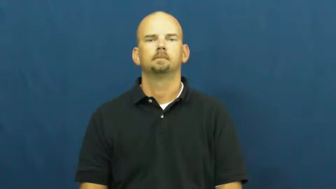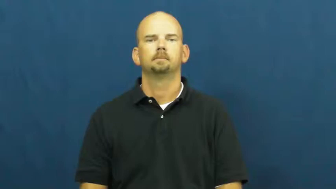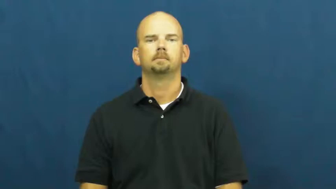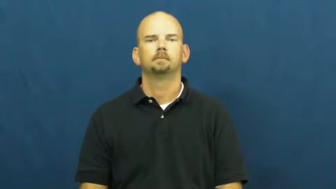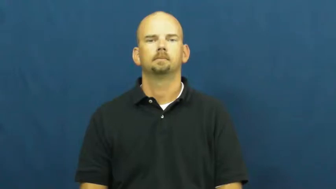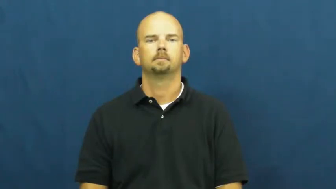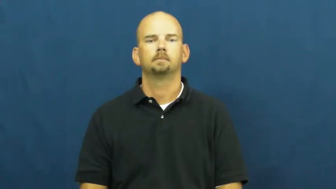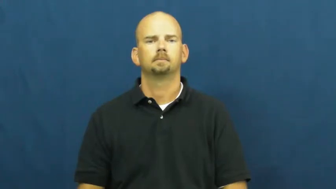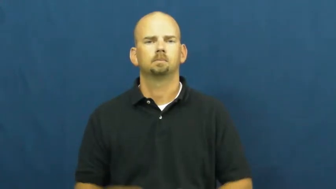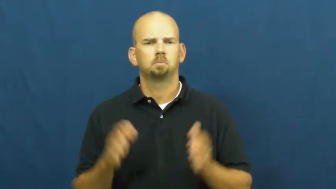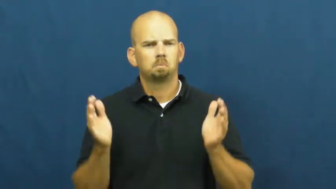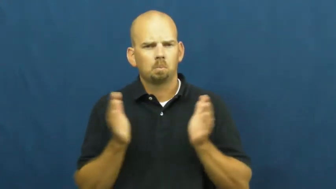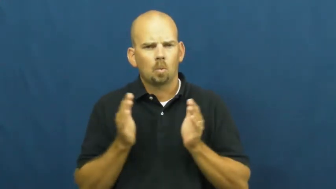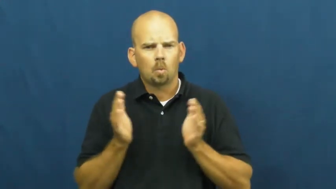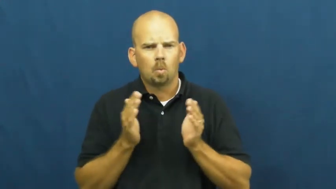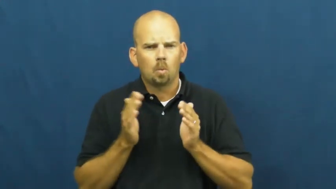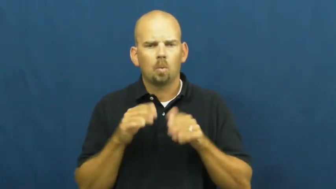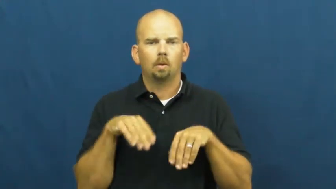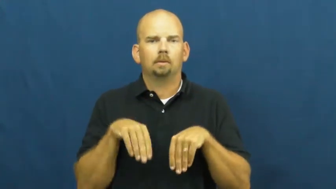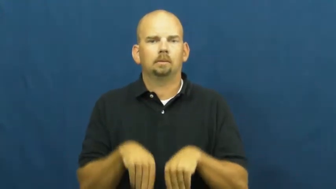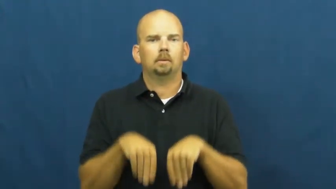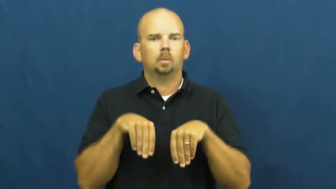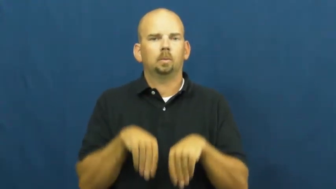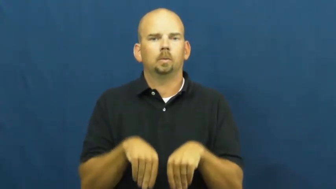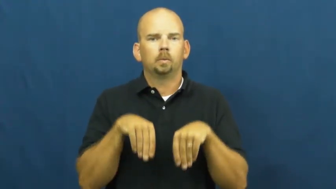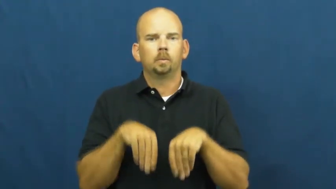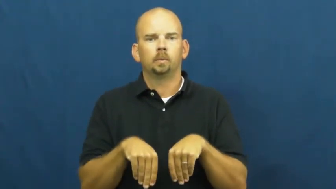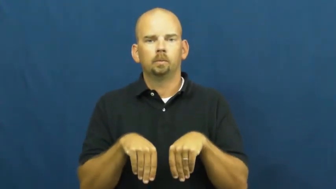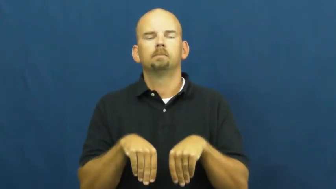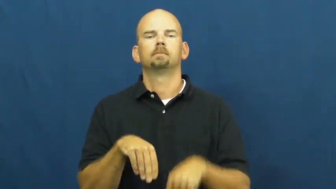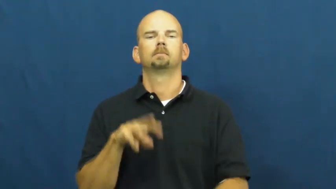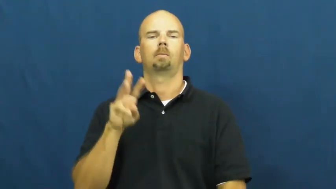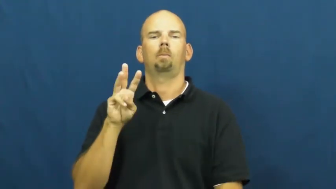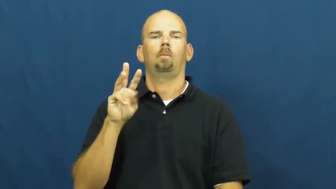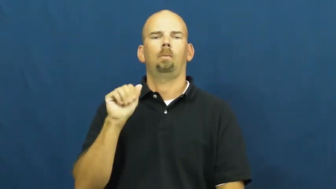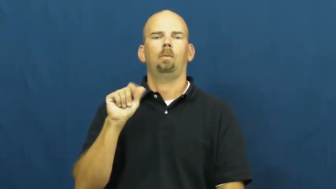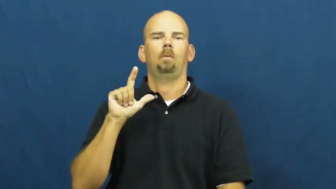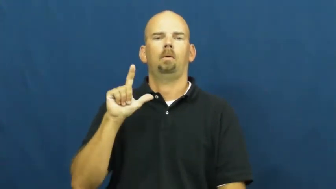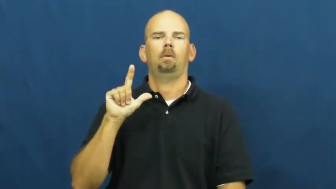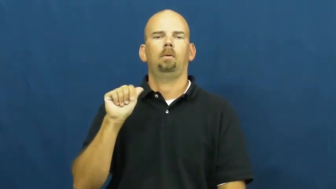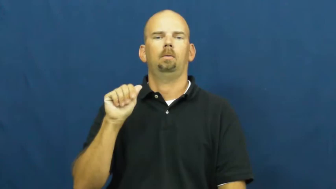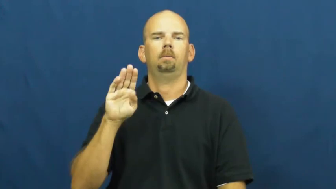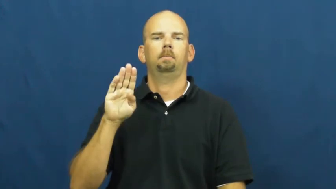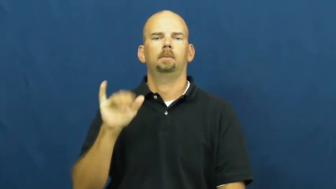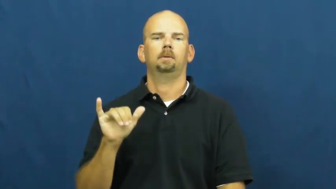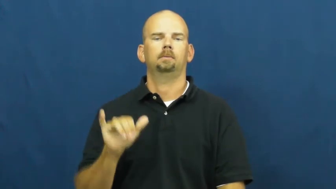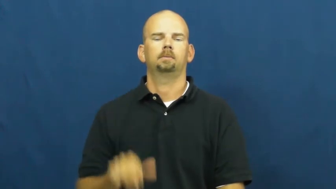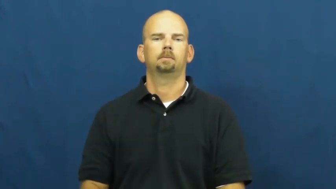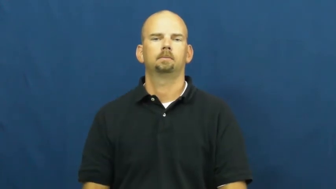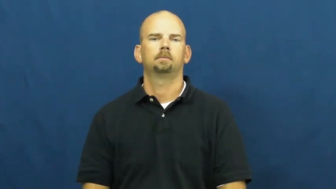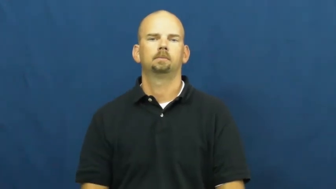wallaby